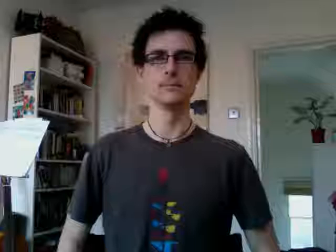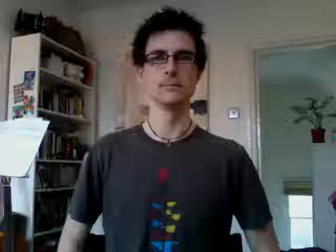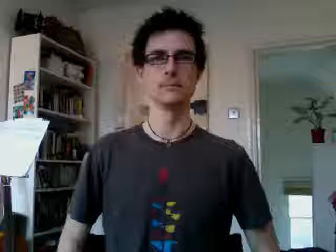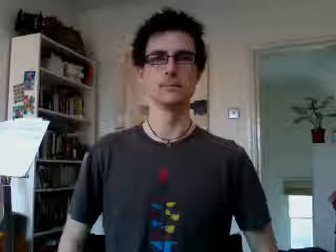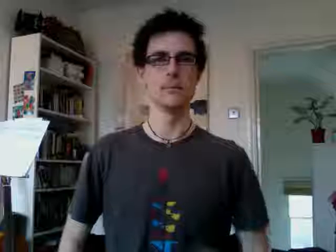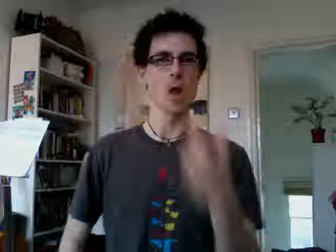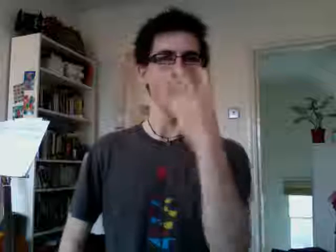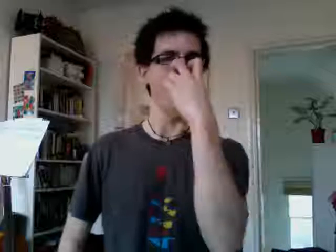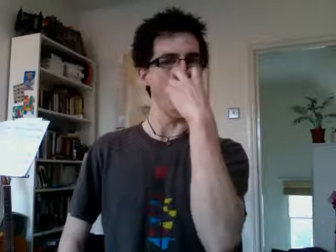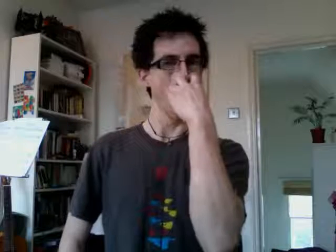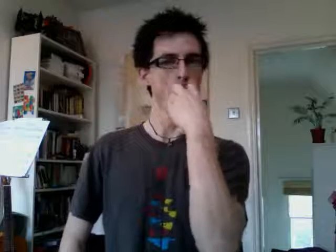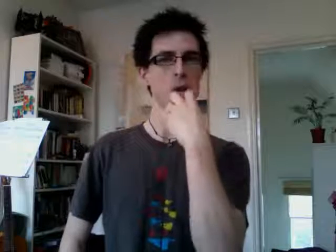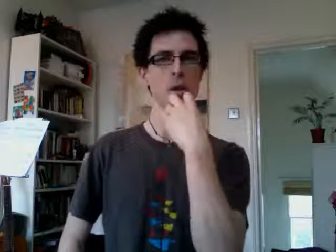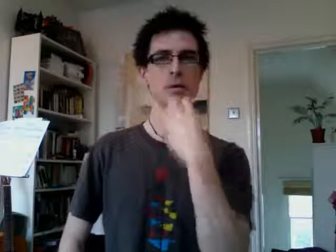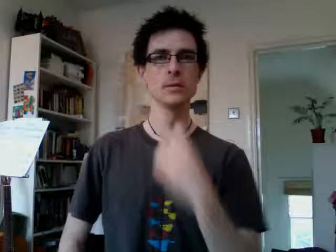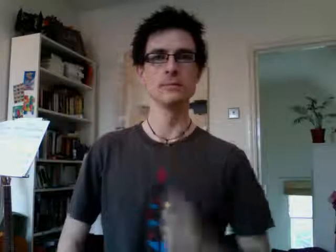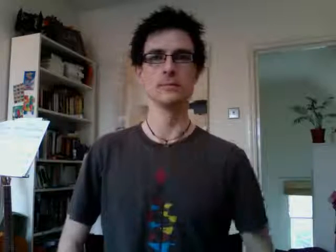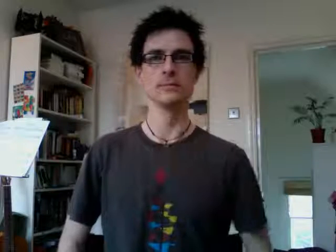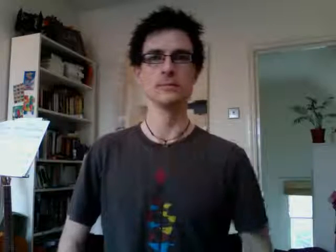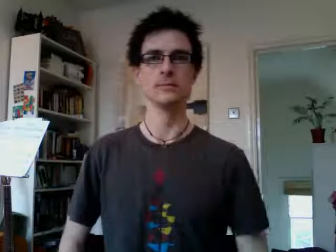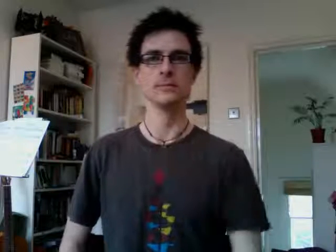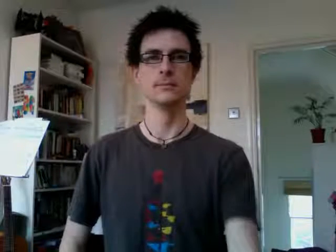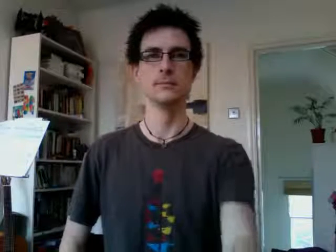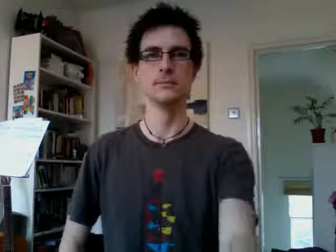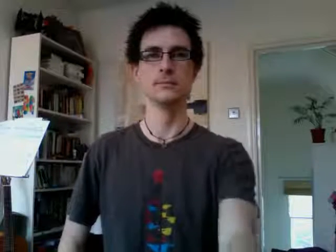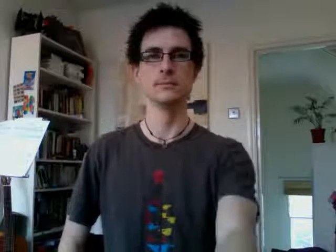old